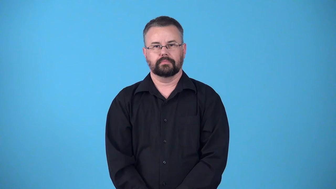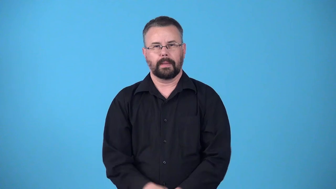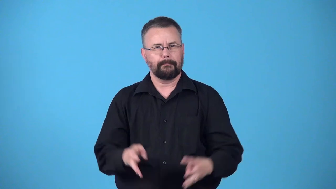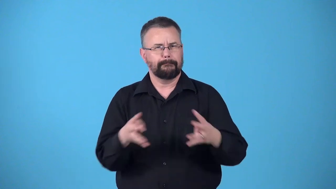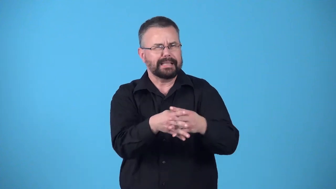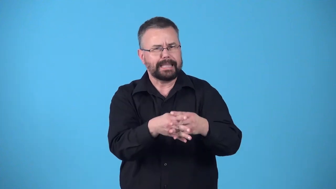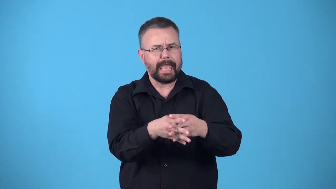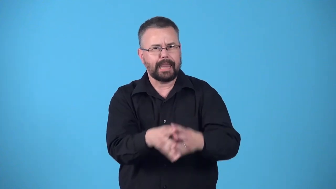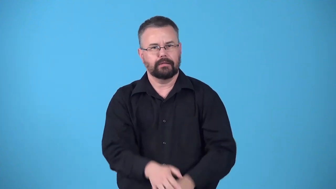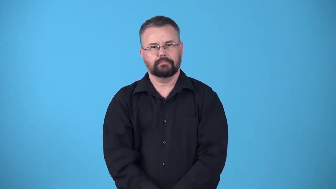busted